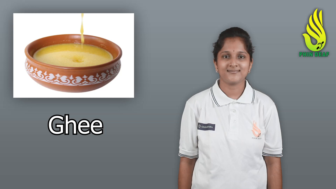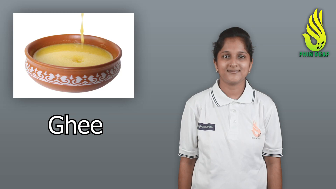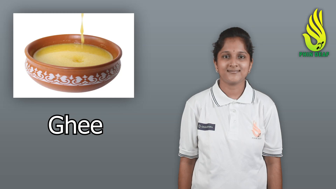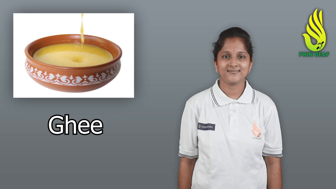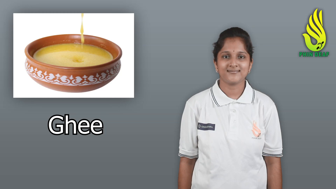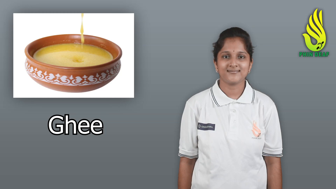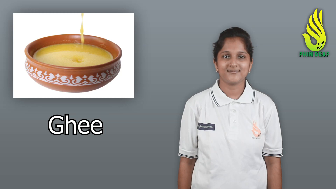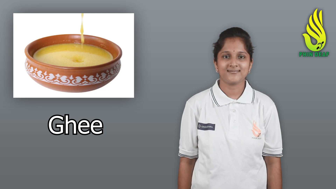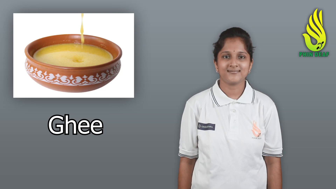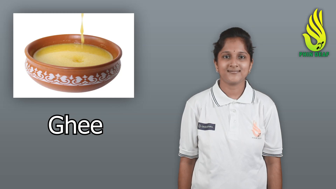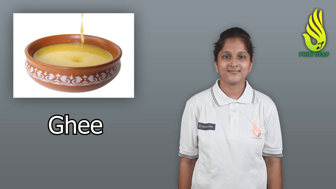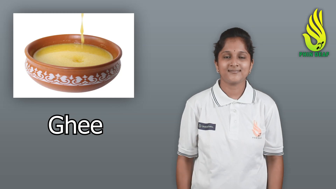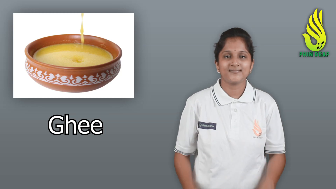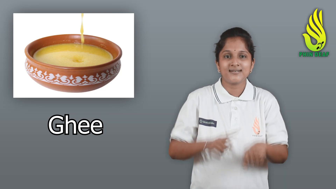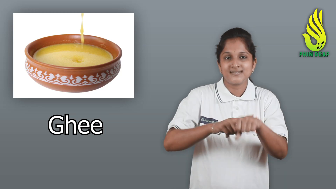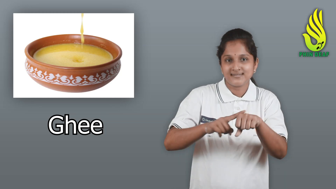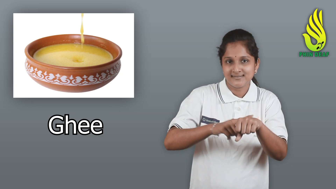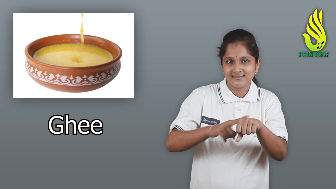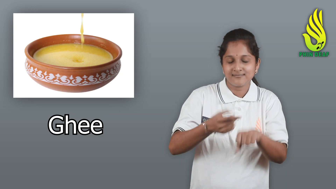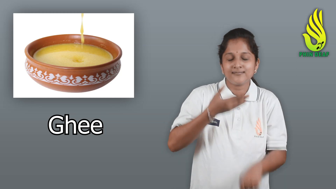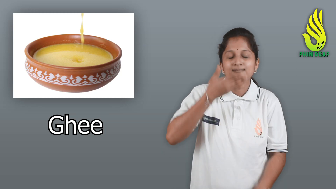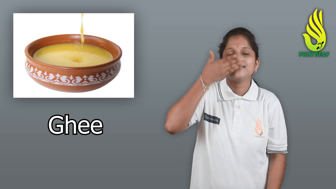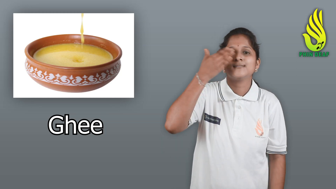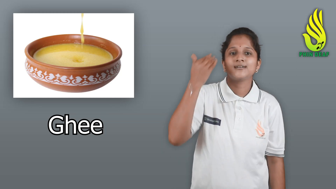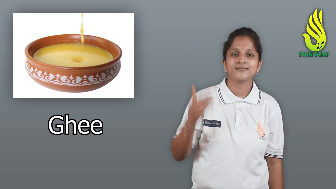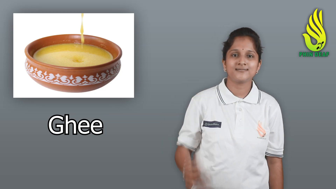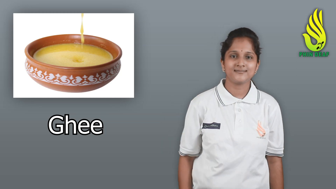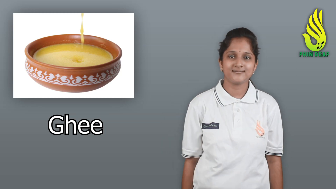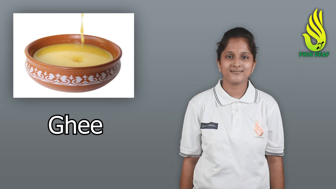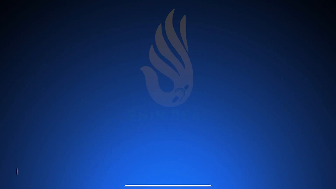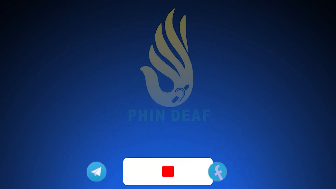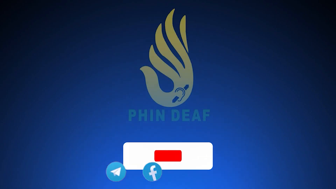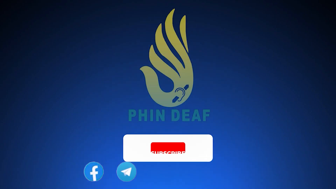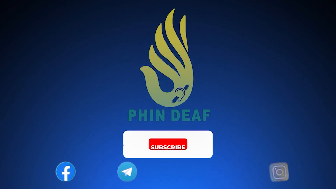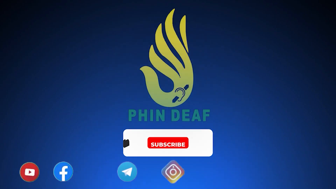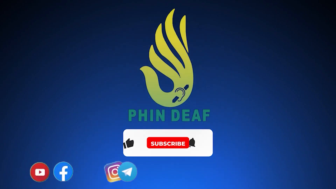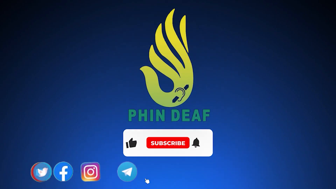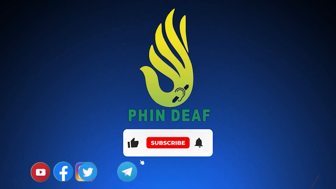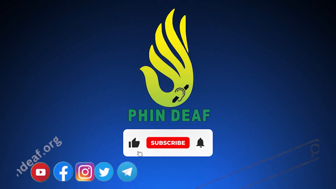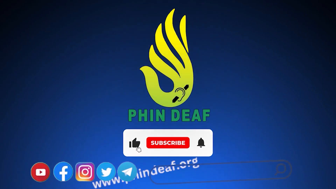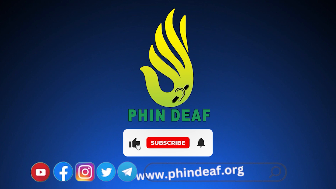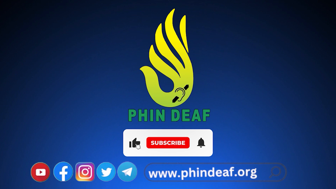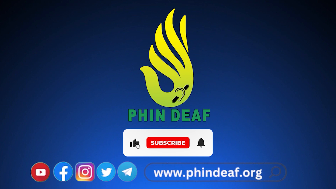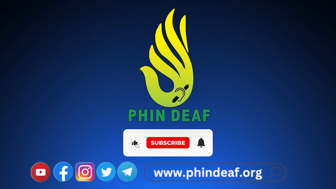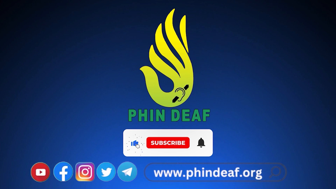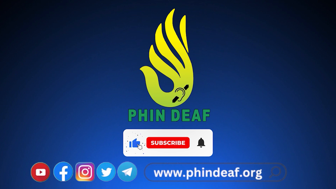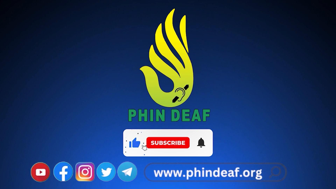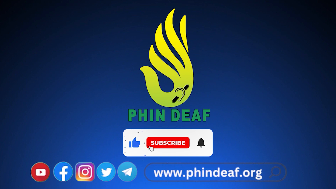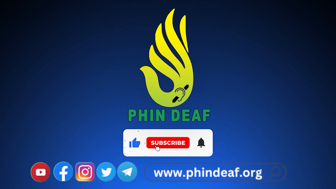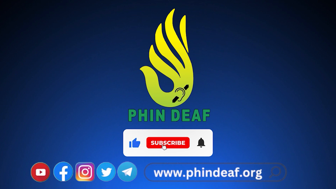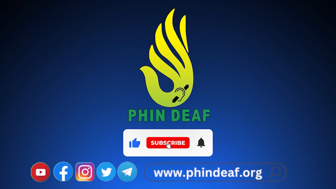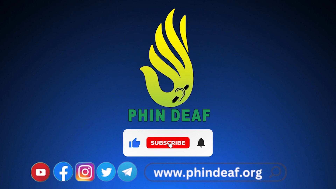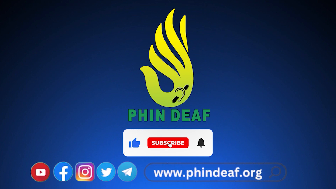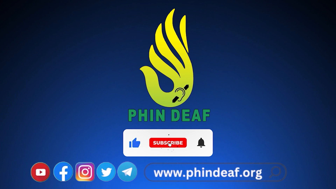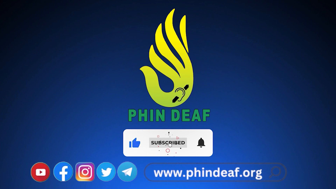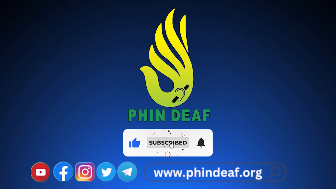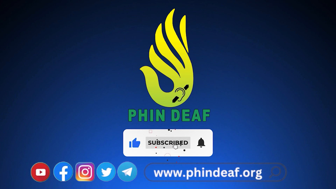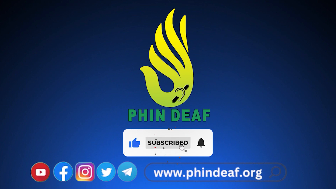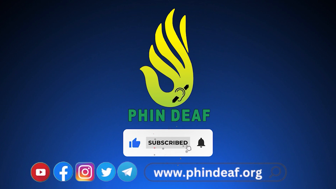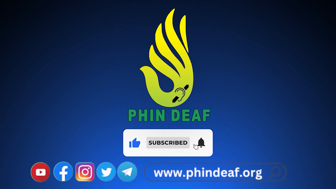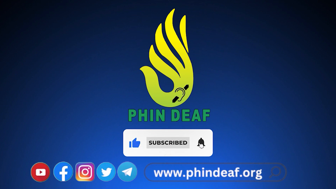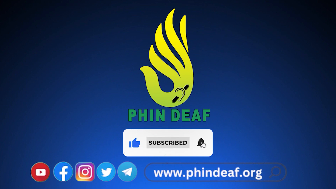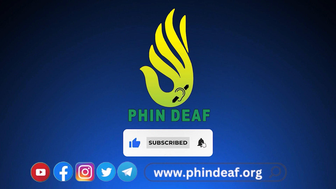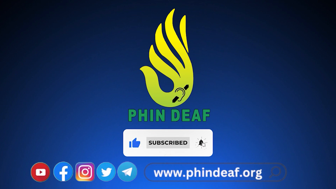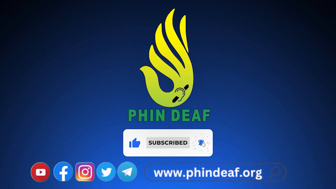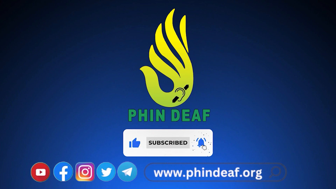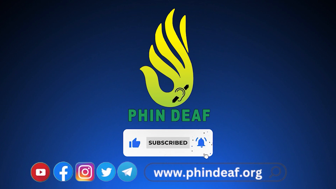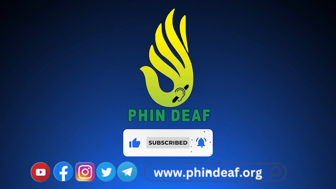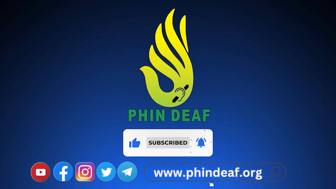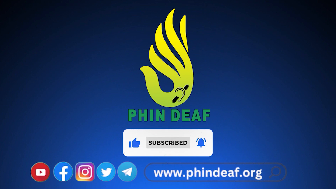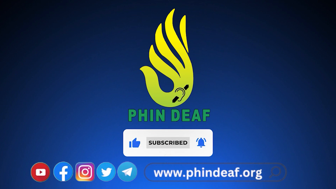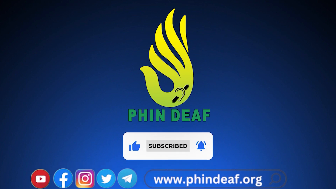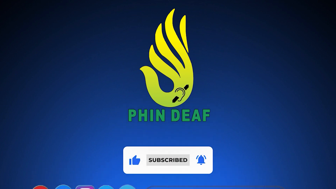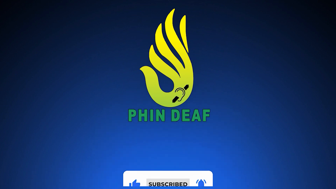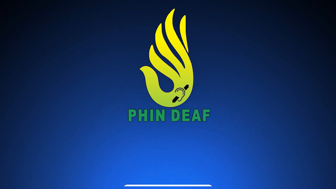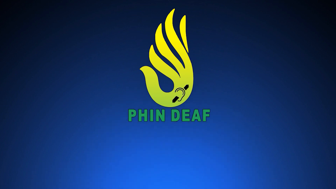Ghee